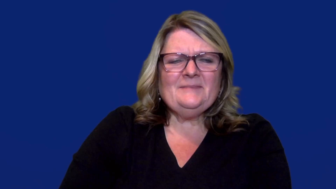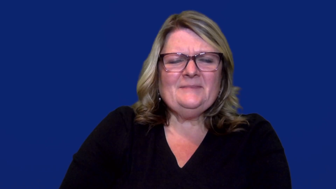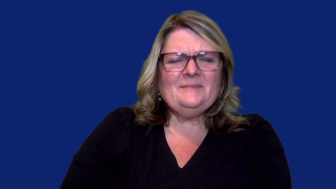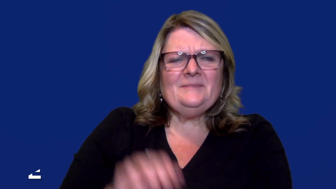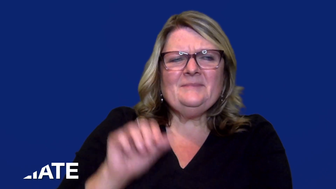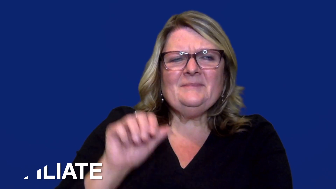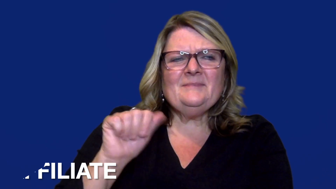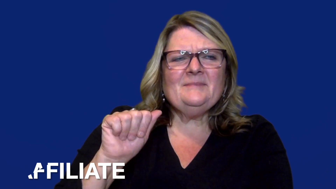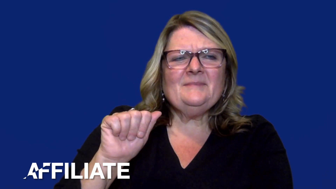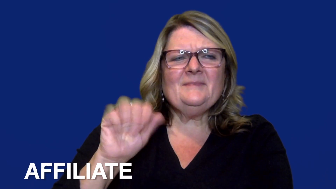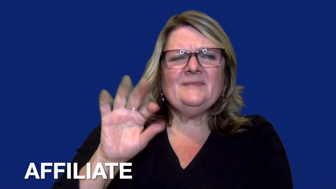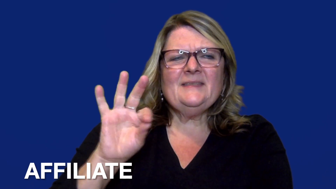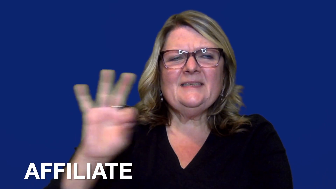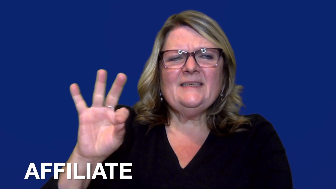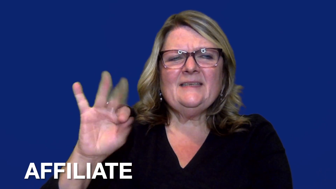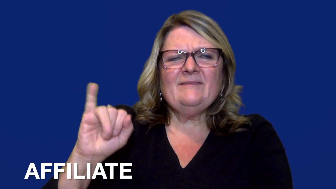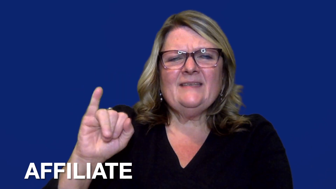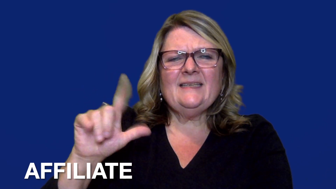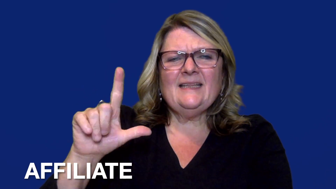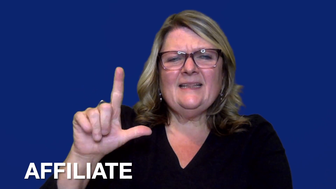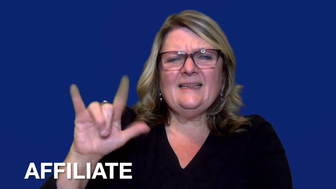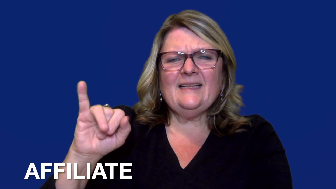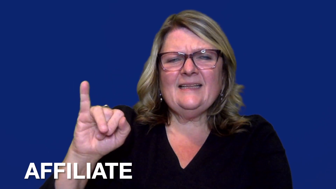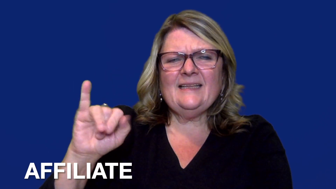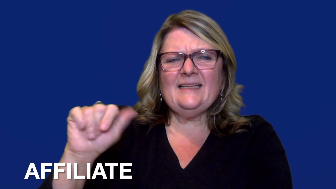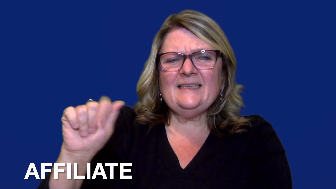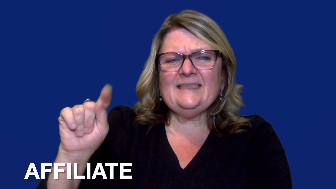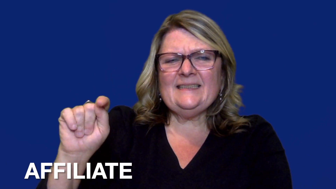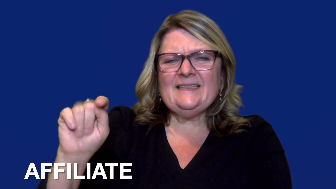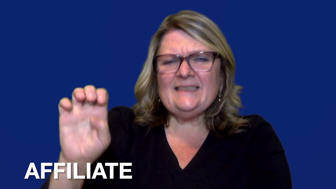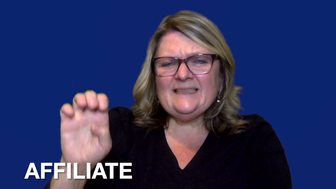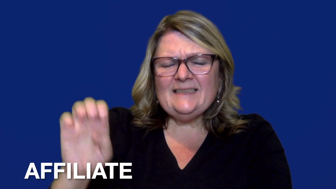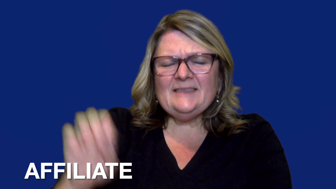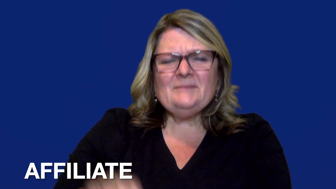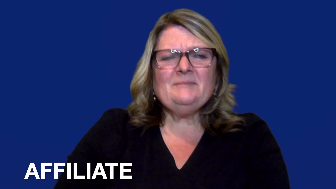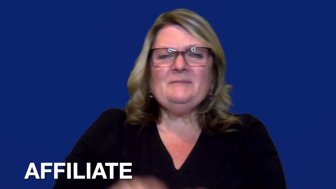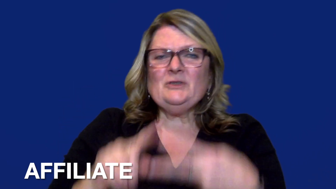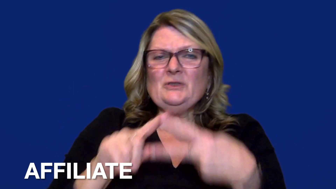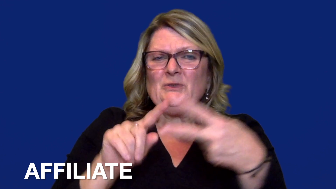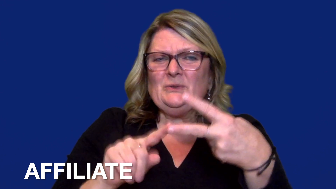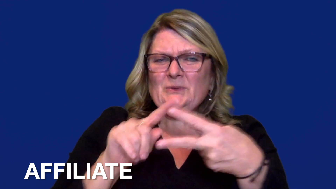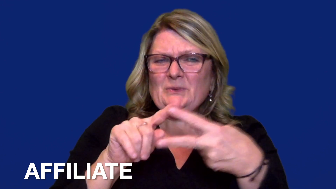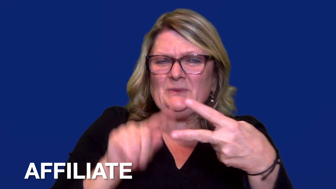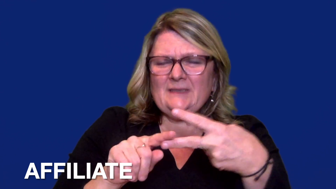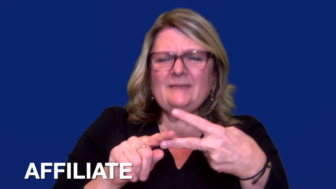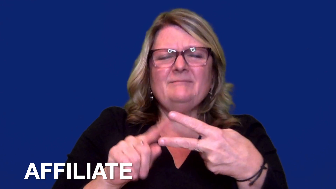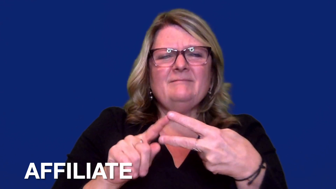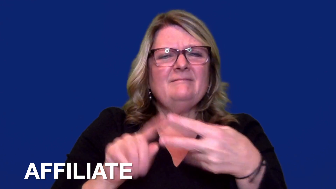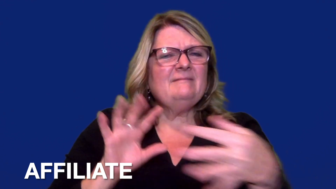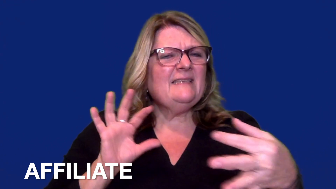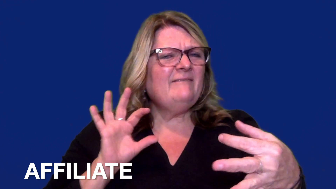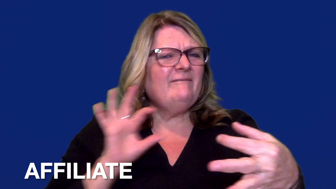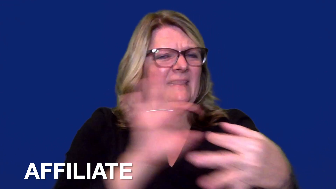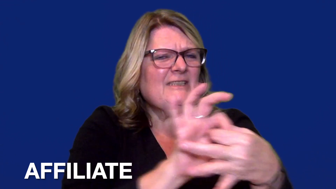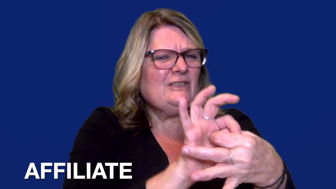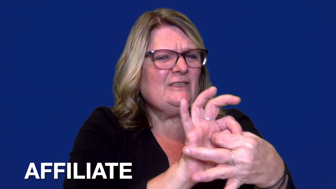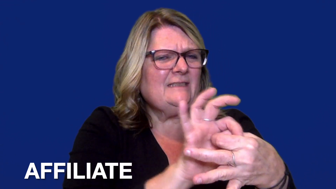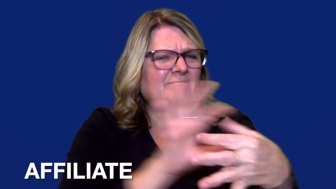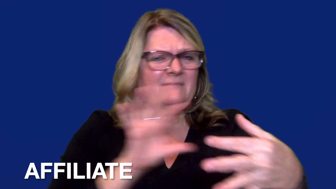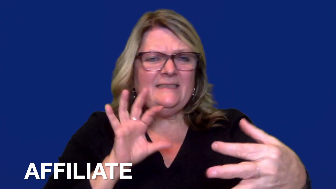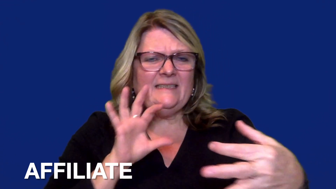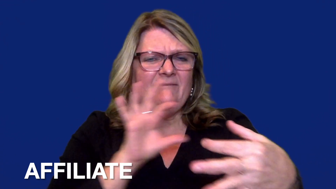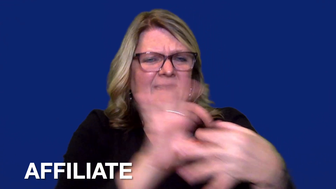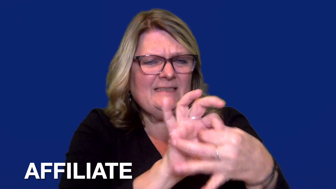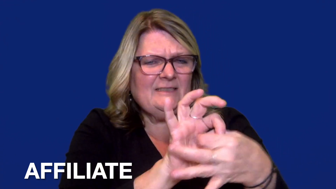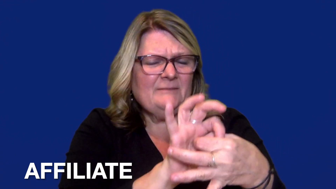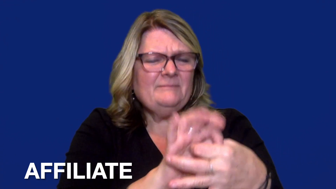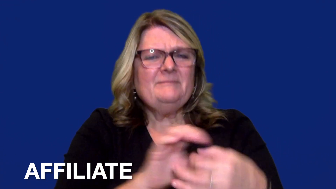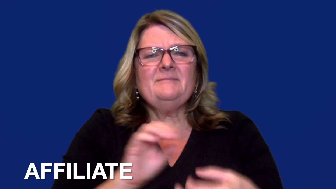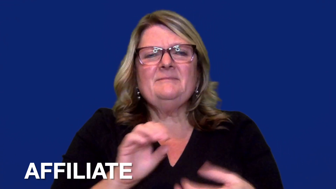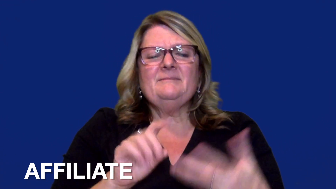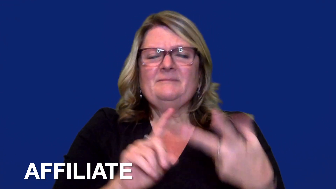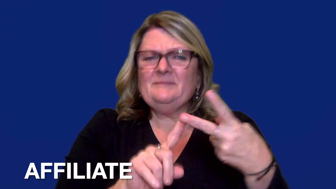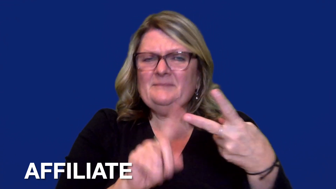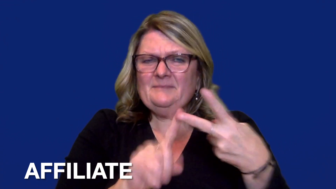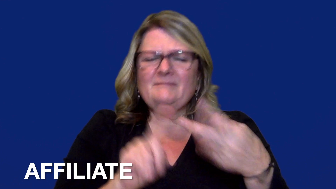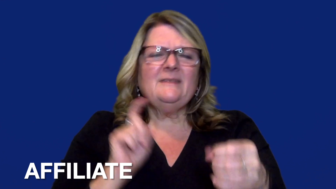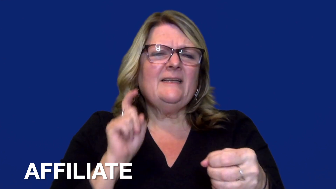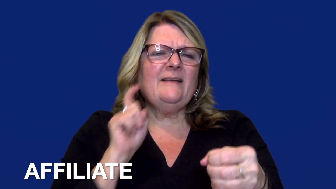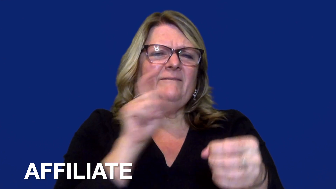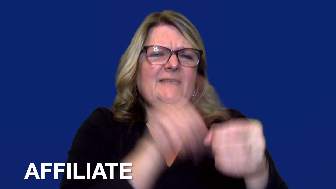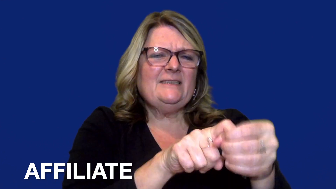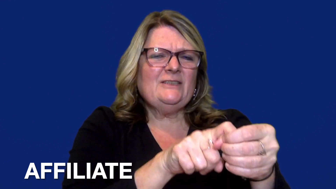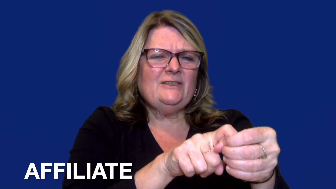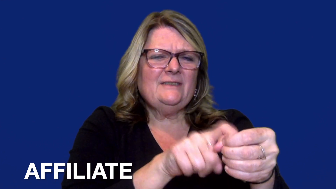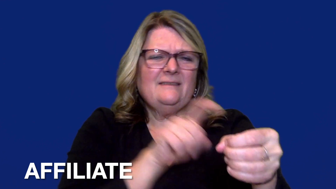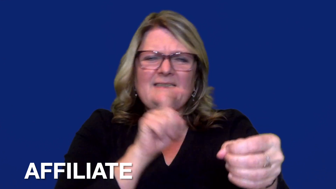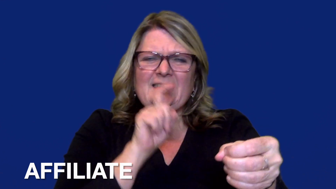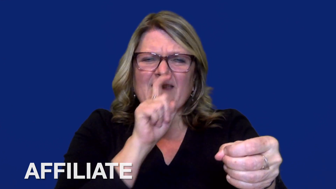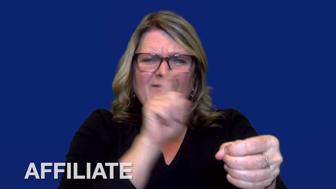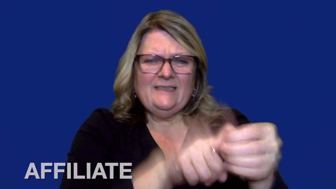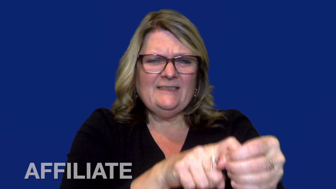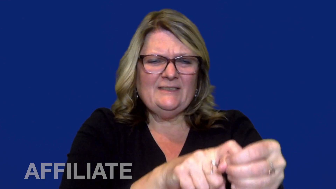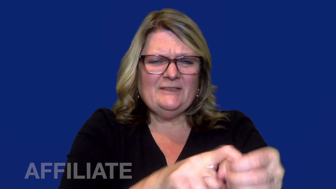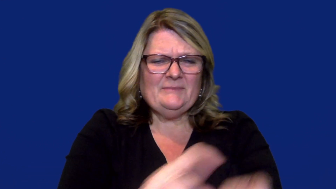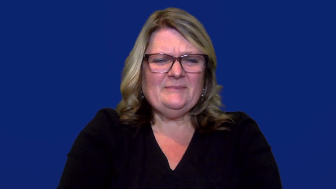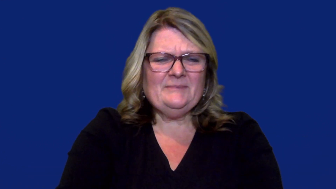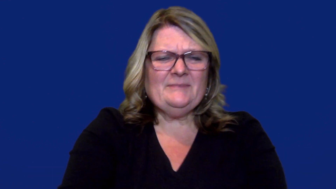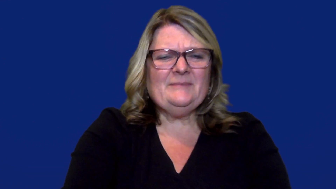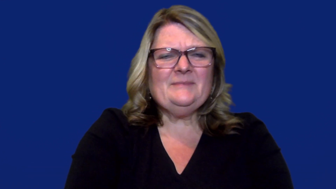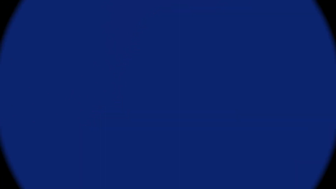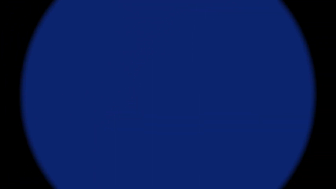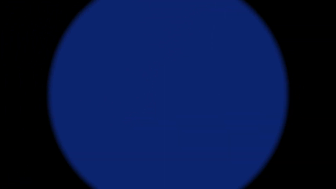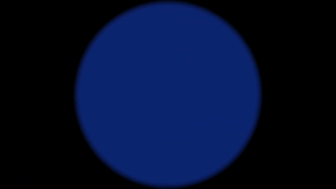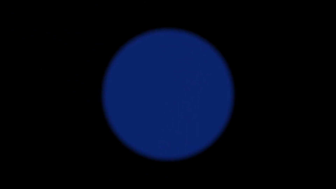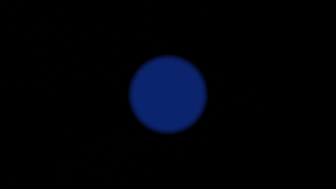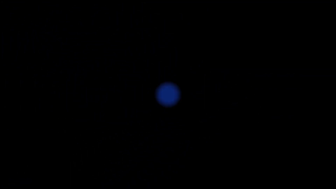AFFILIATE